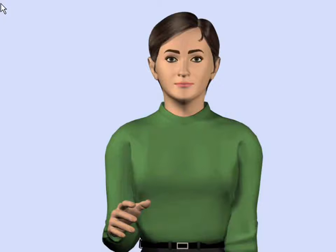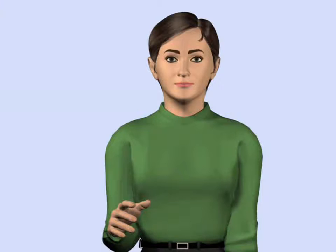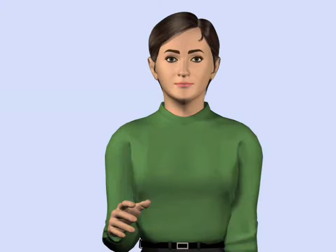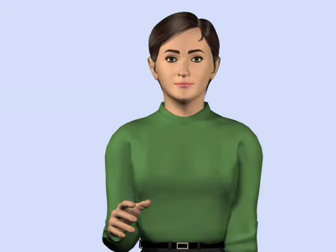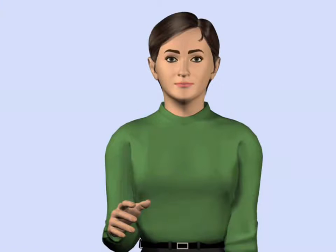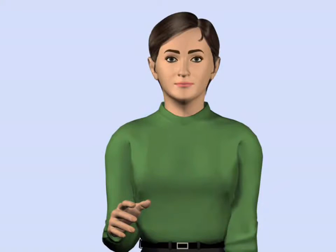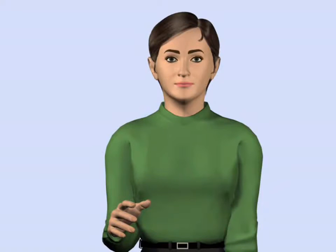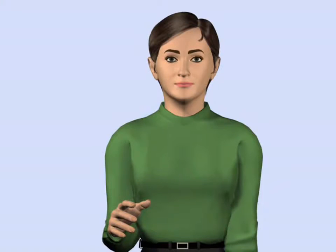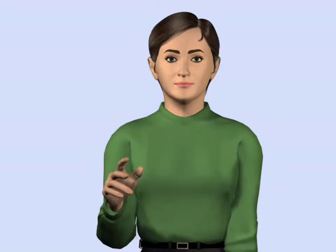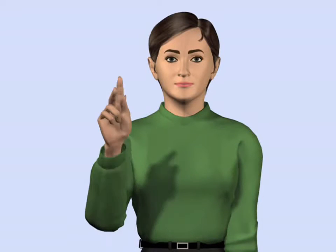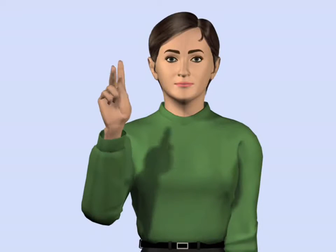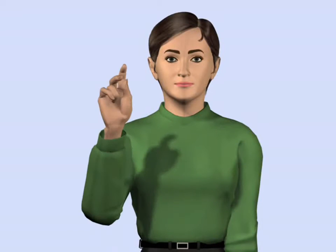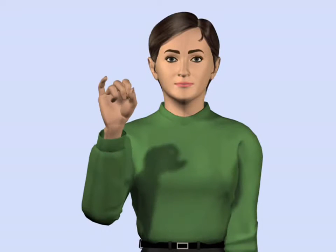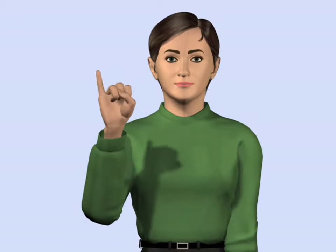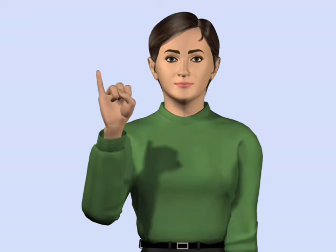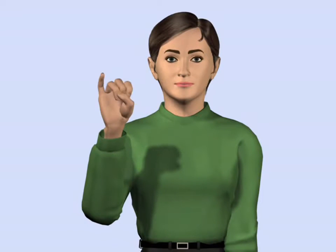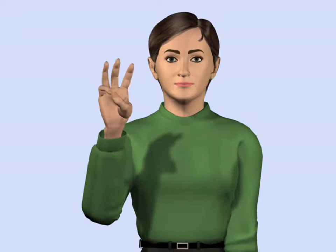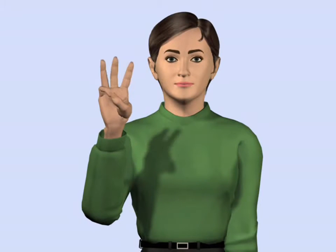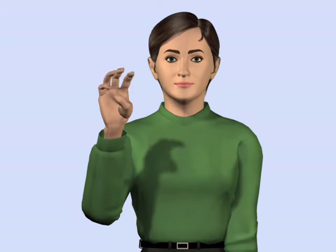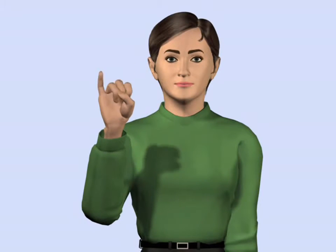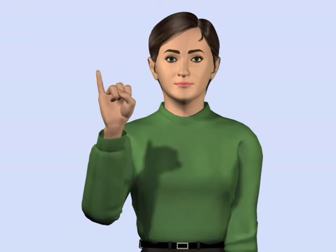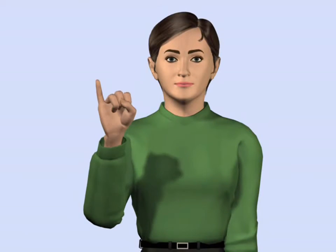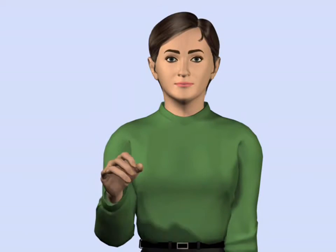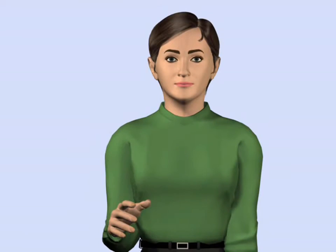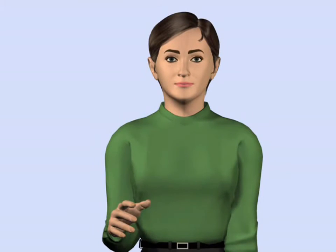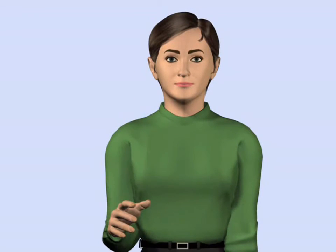kiwi